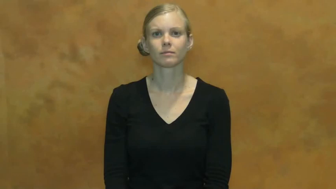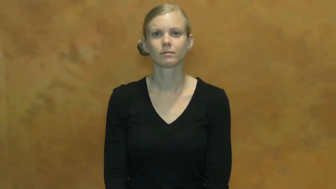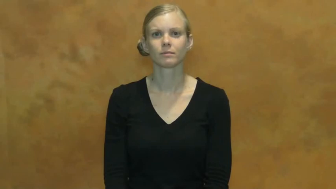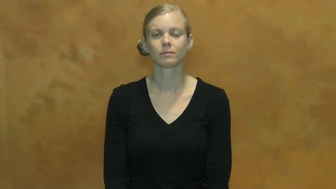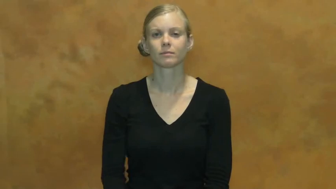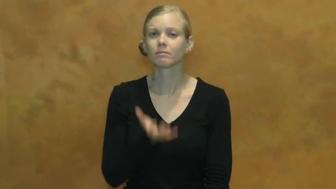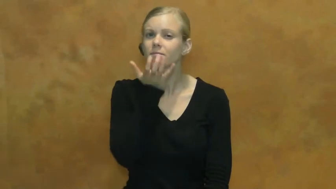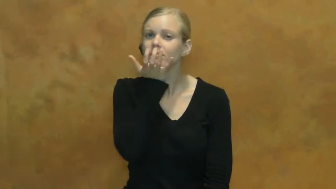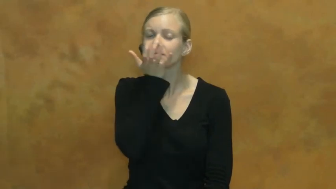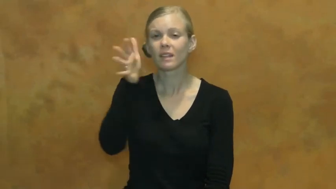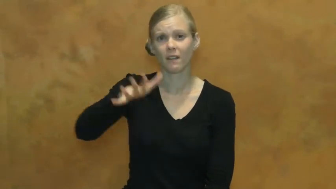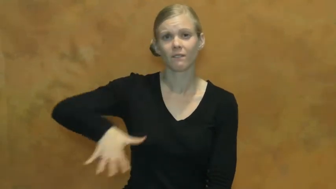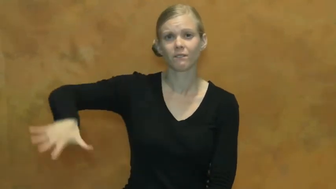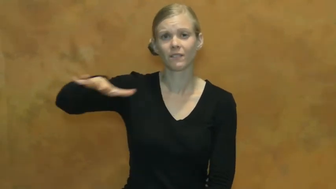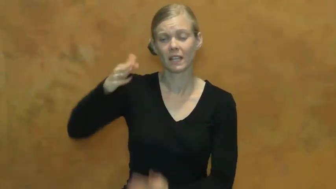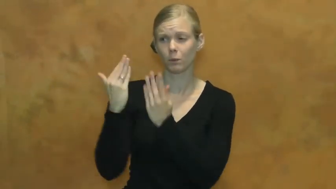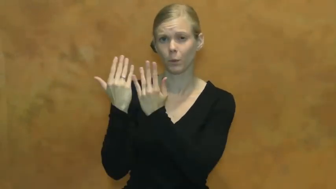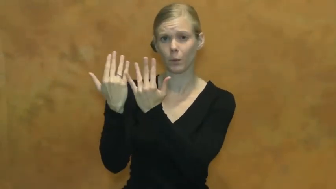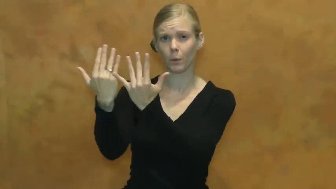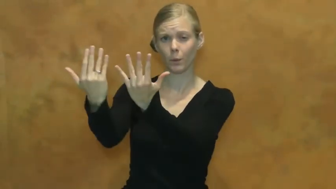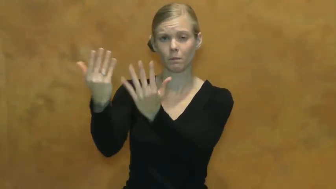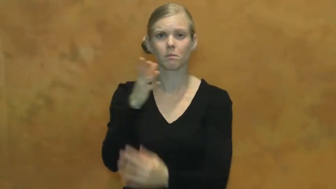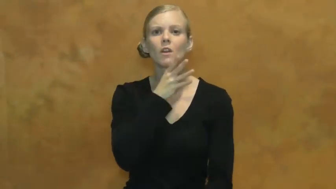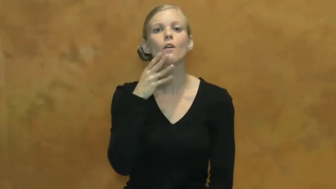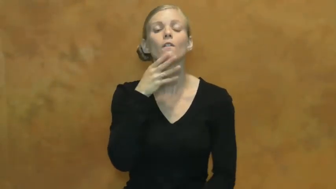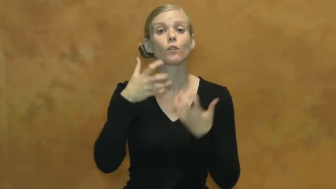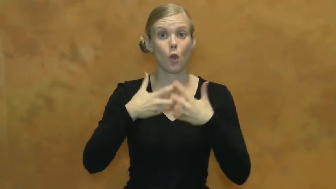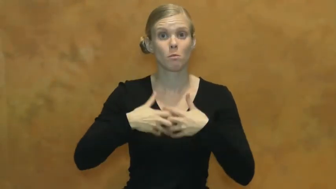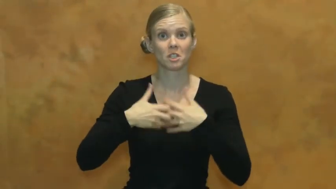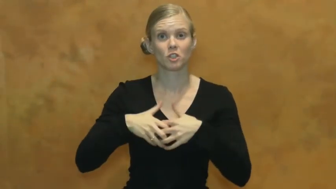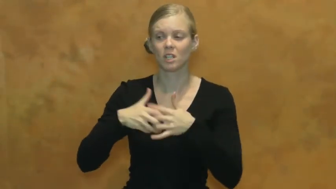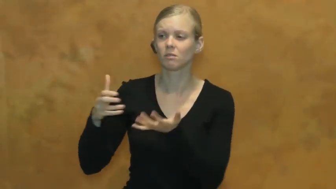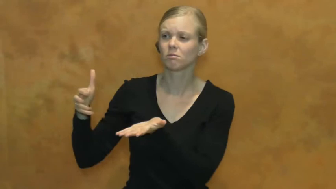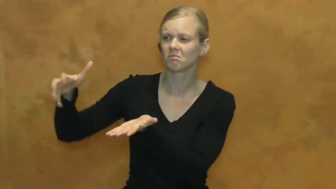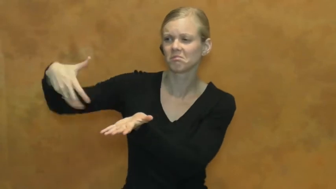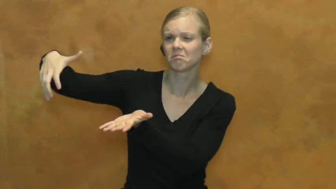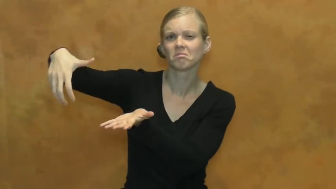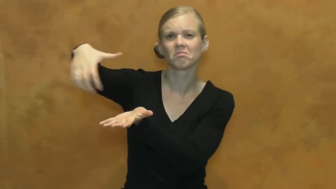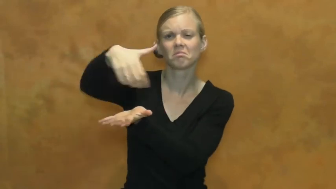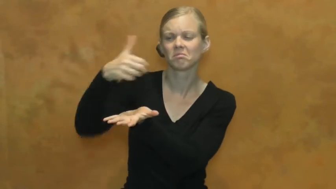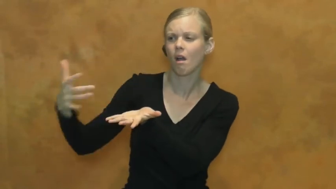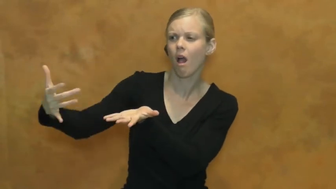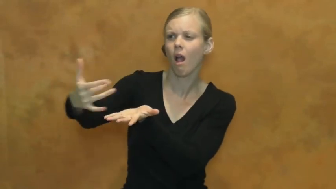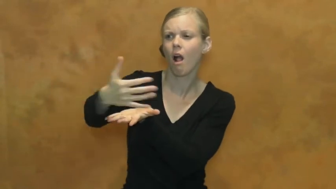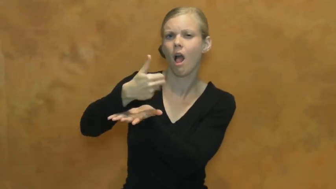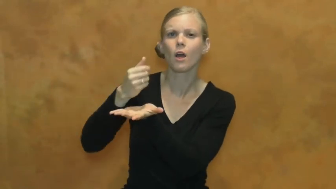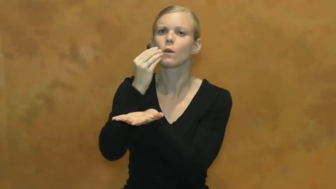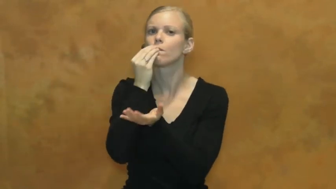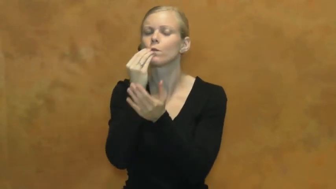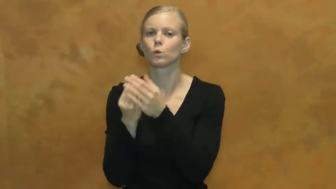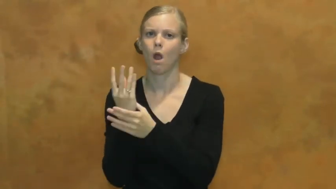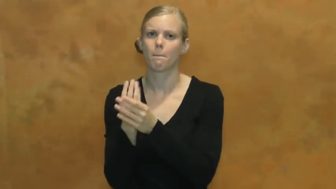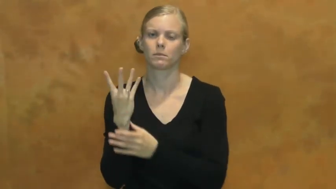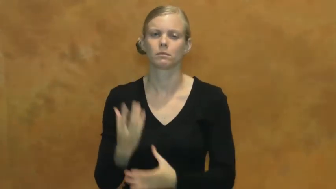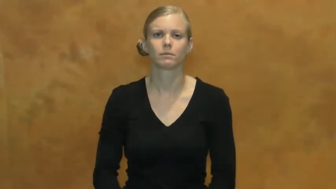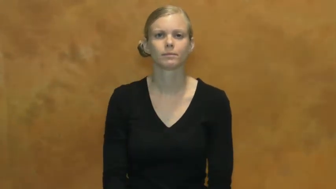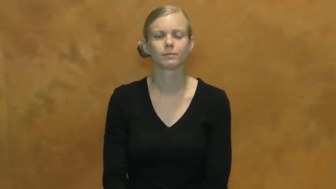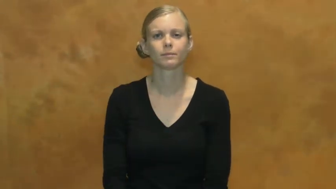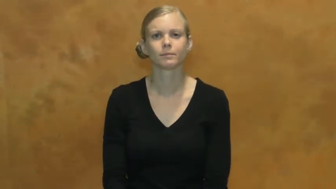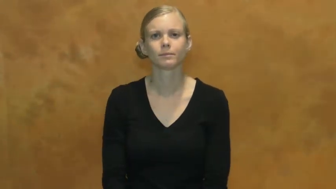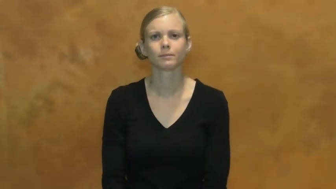harvester